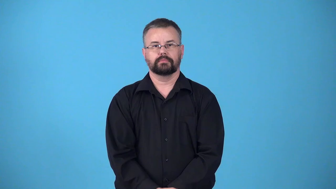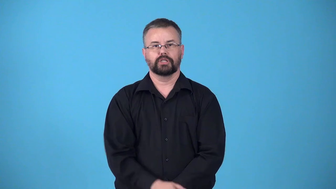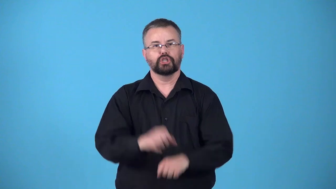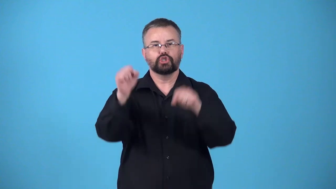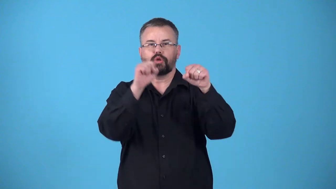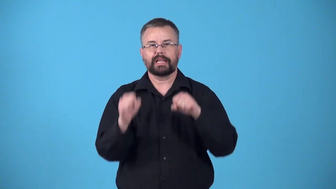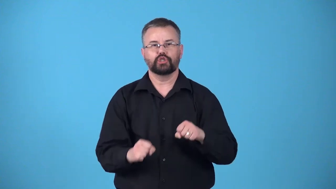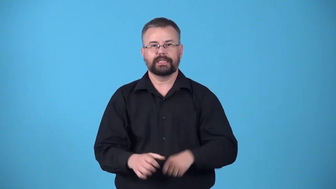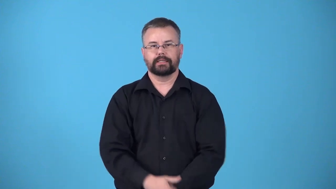game plan